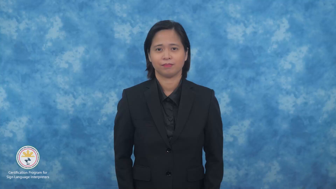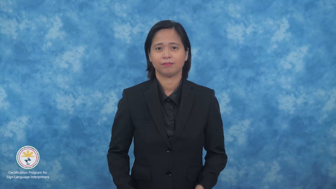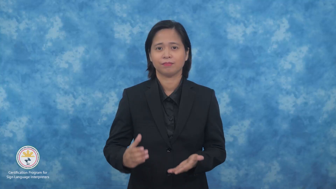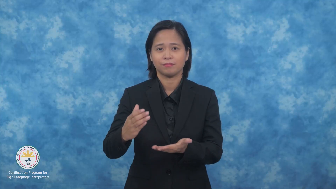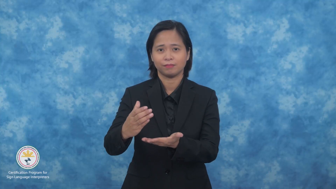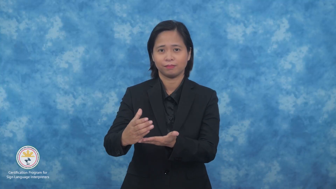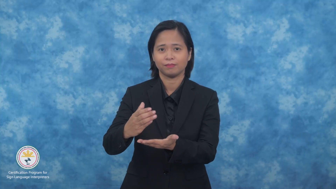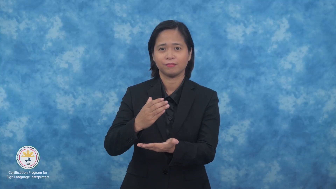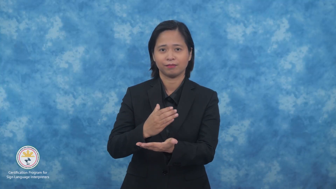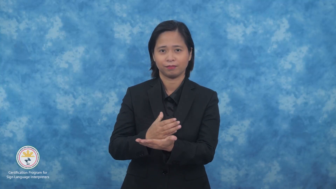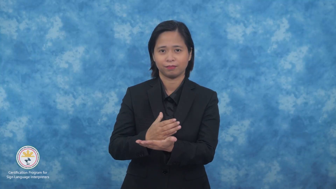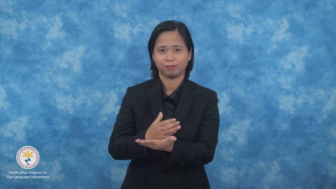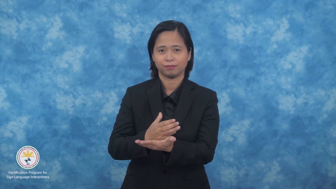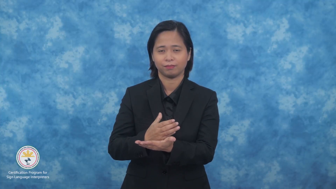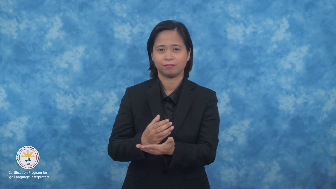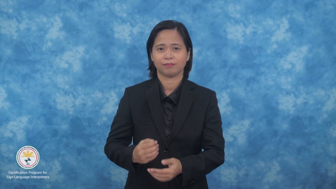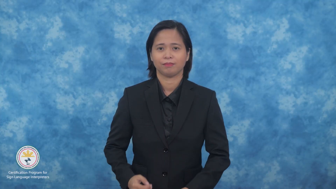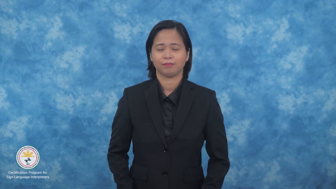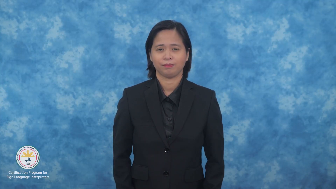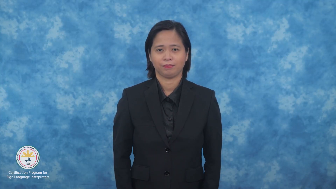Course